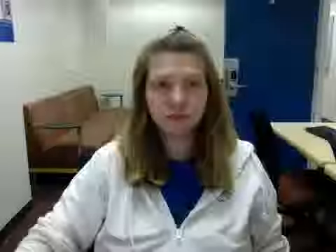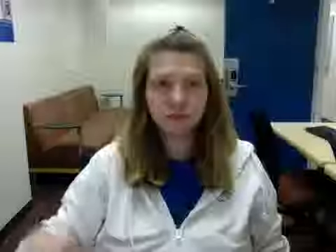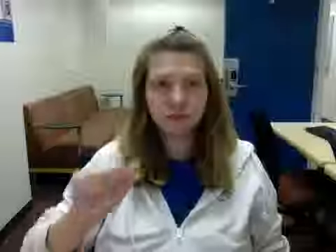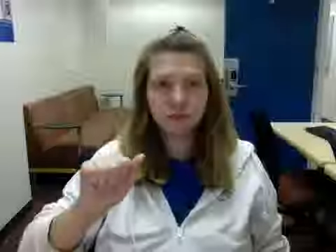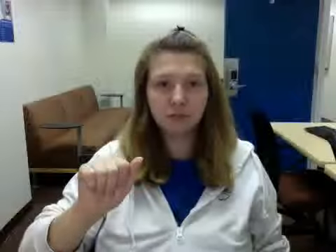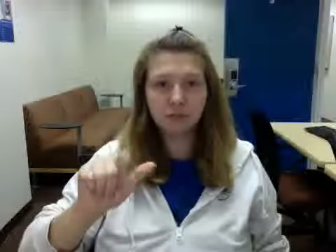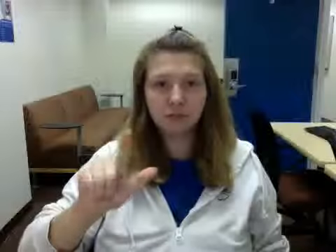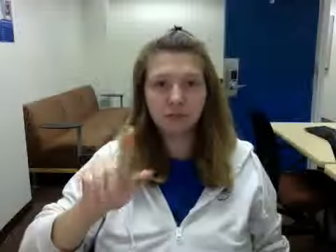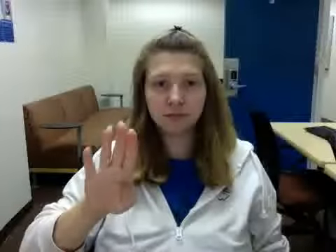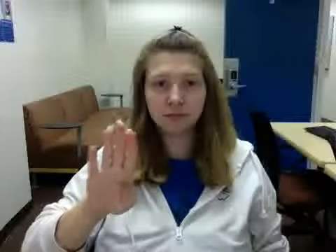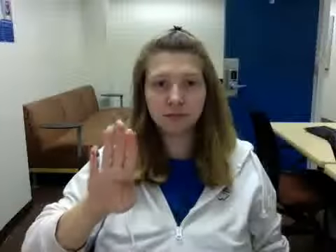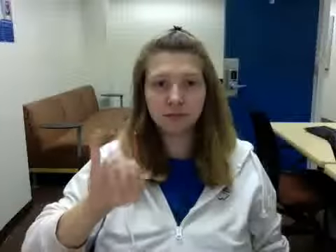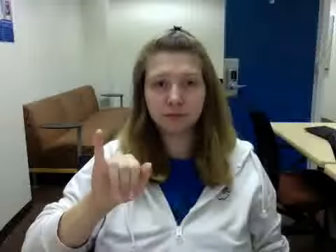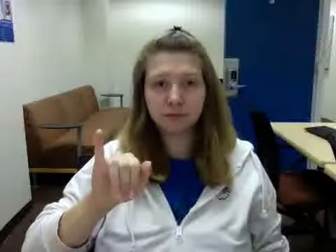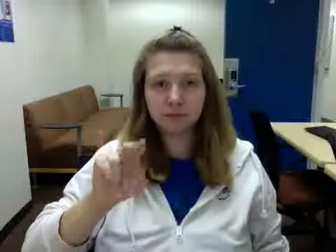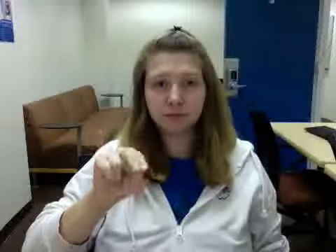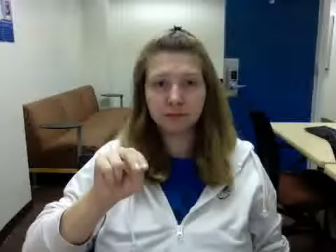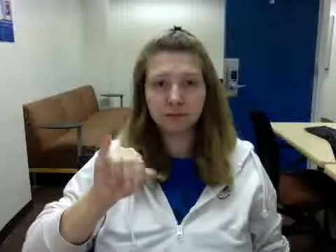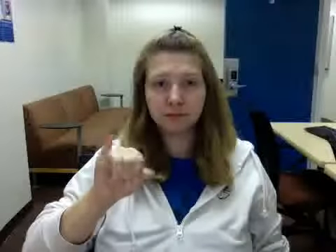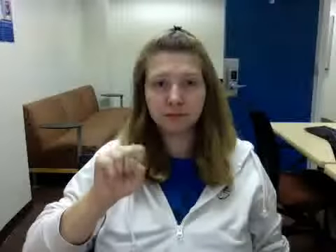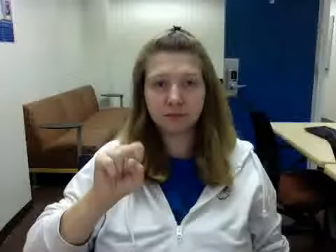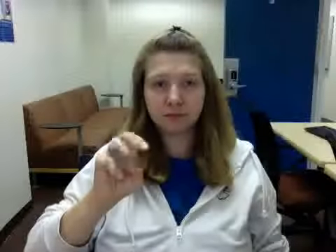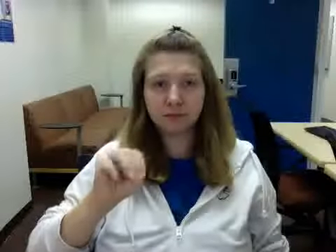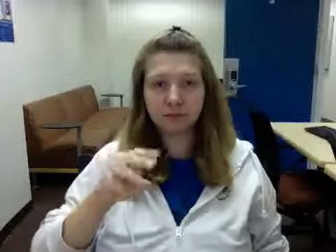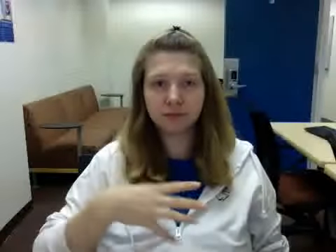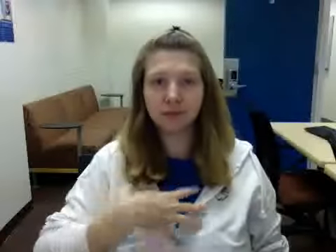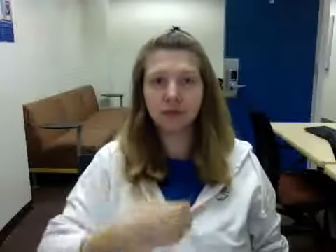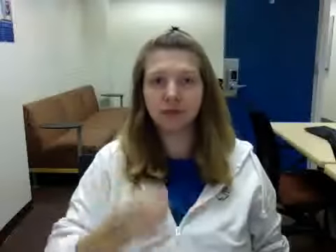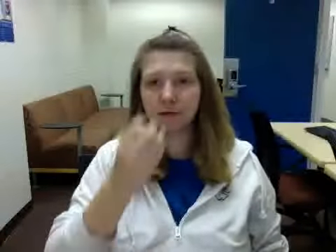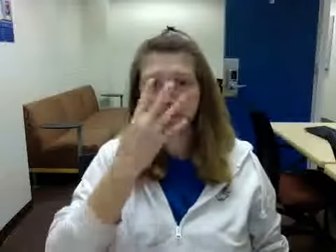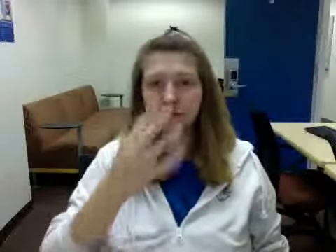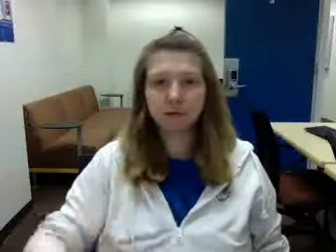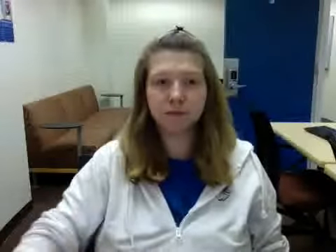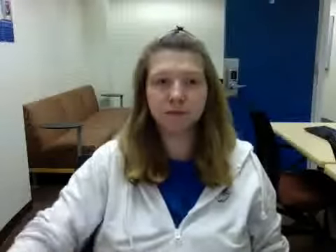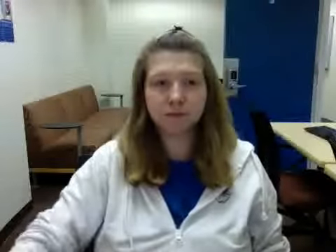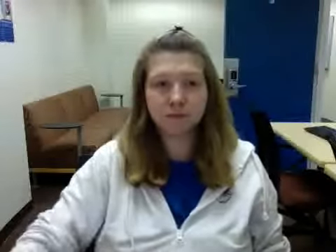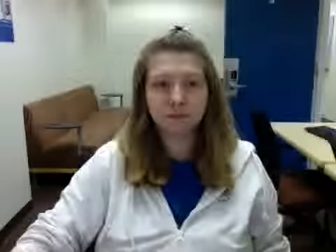Albinism